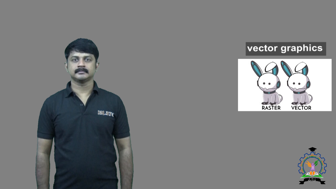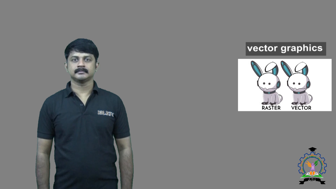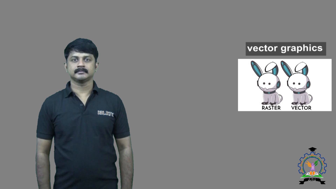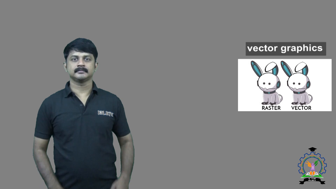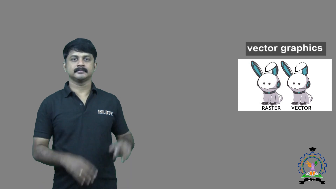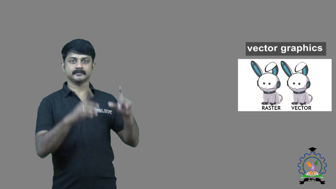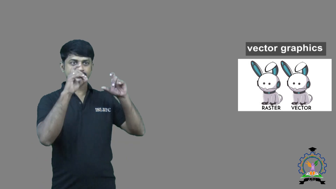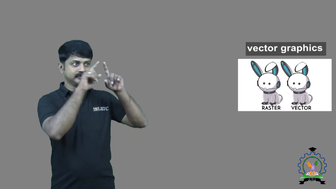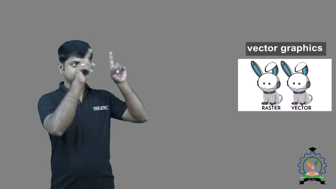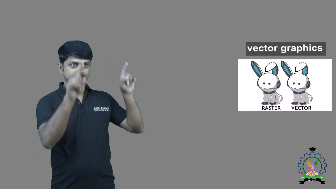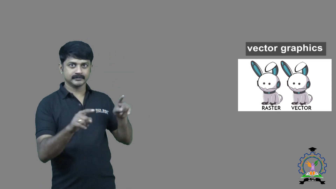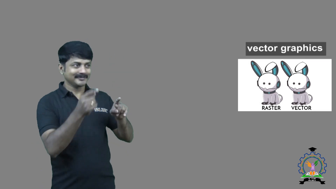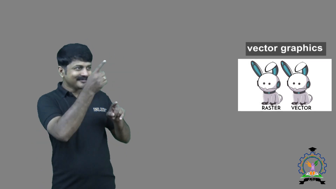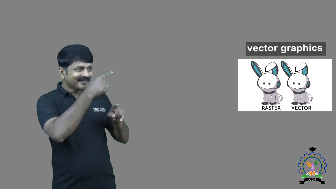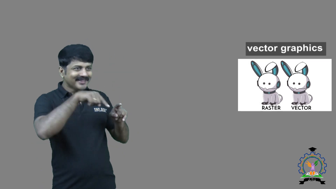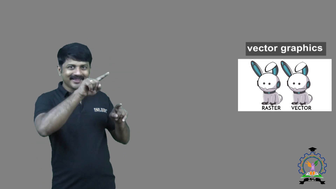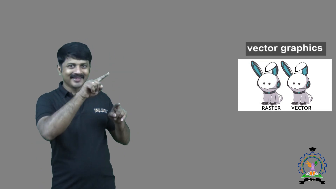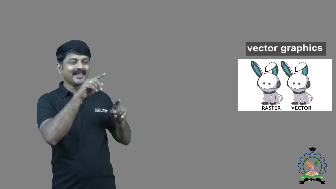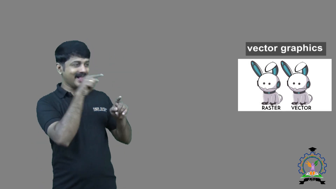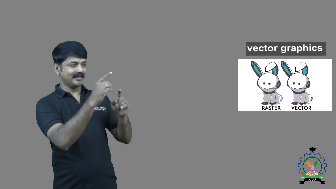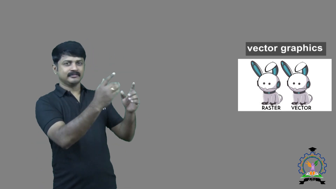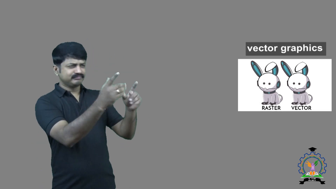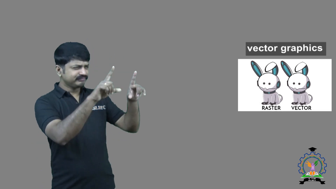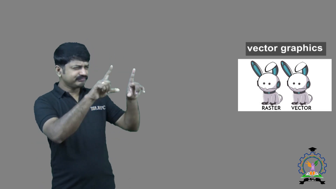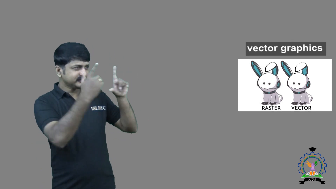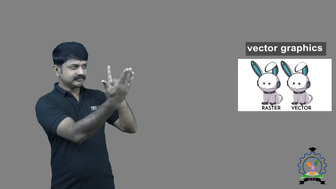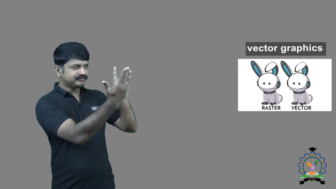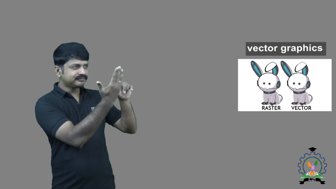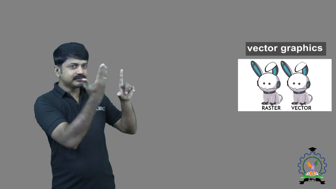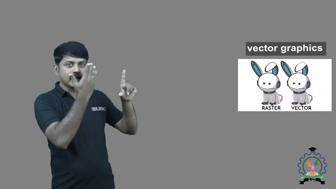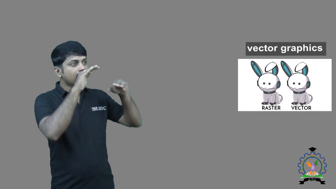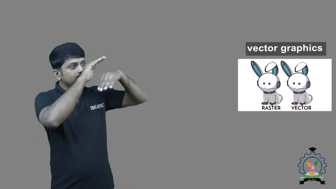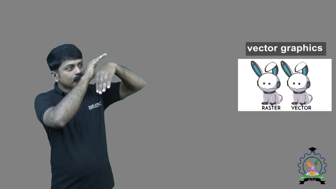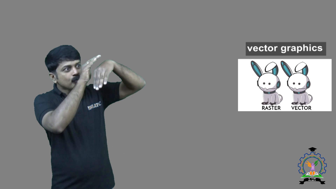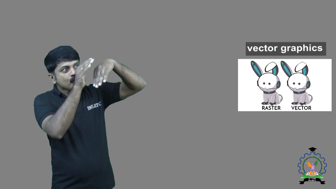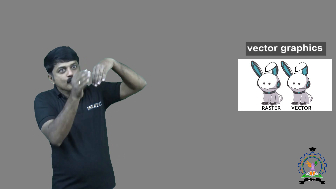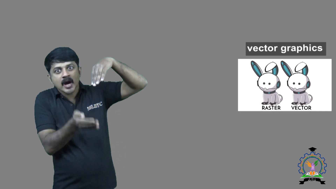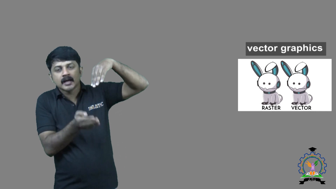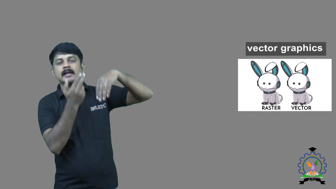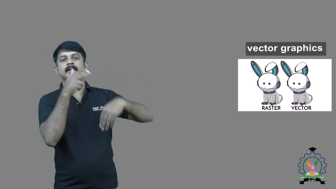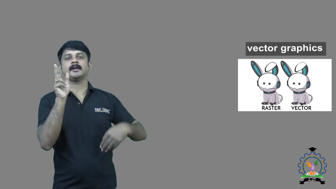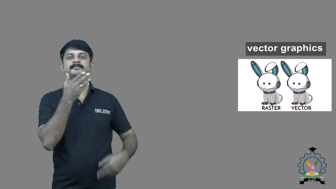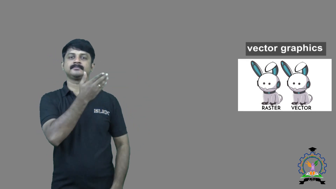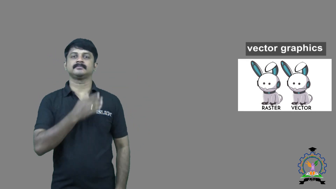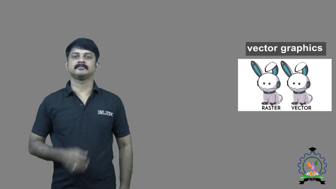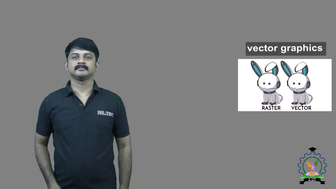vector graphics